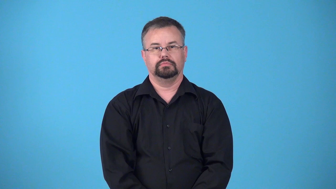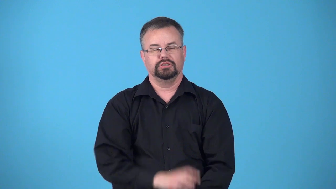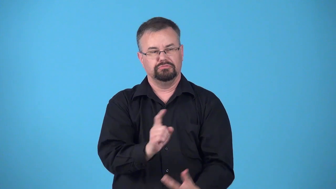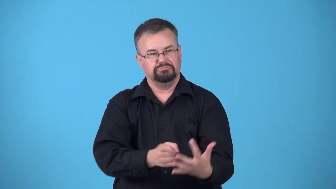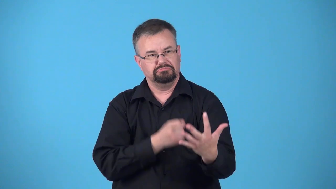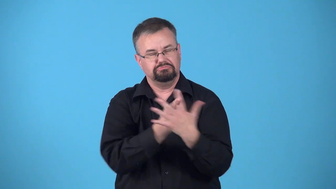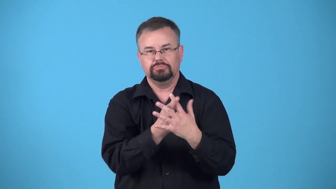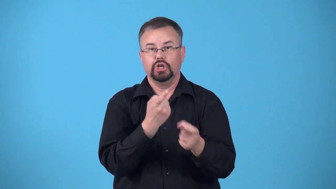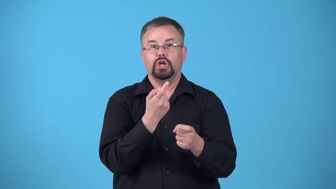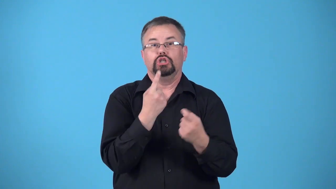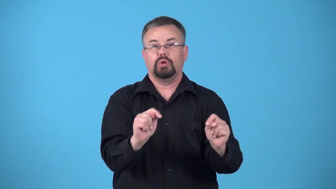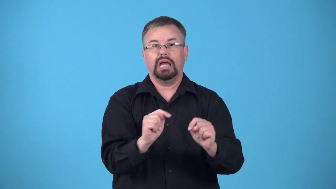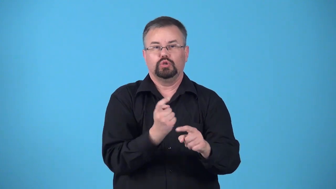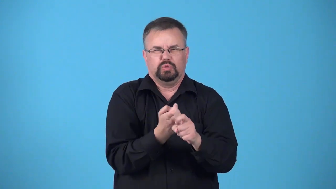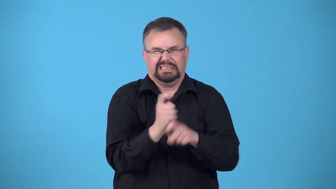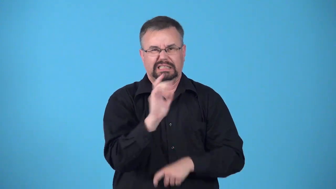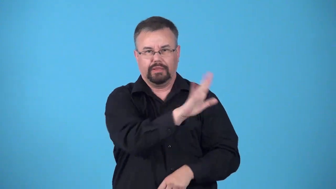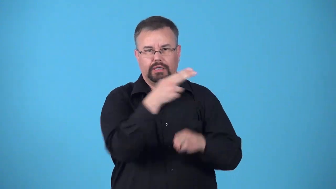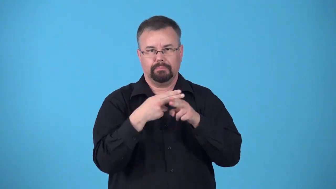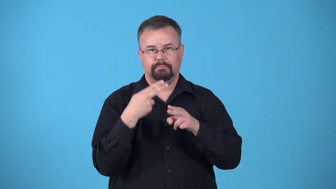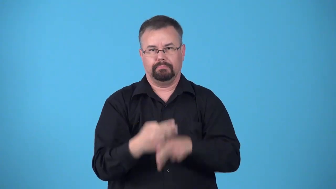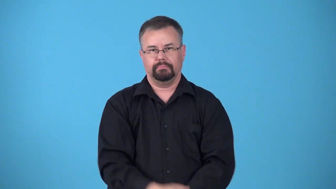mud slinging